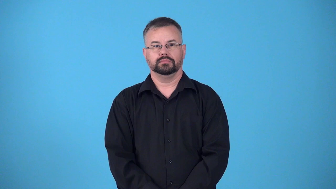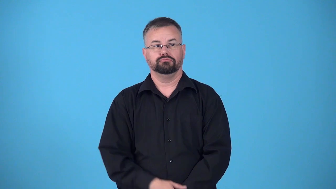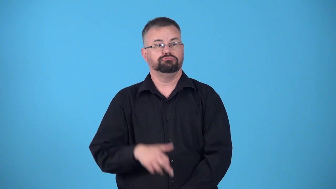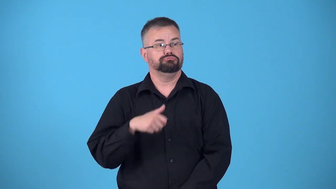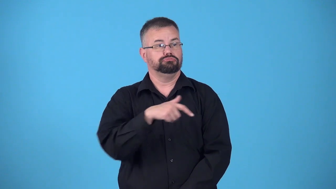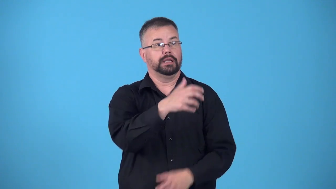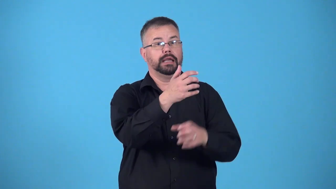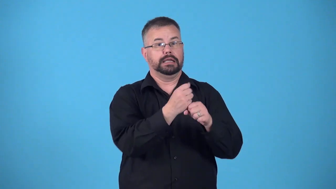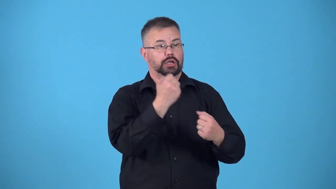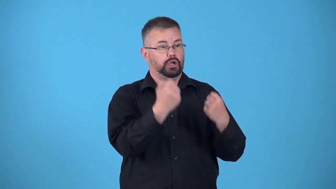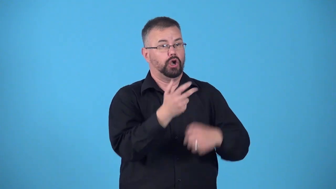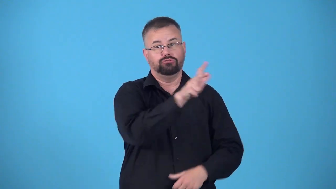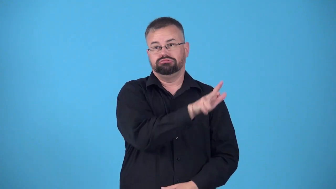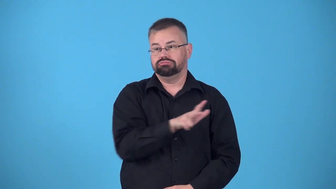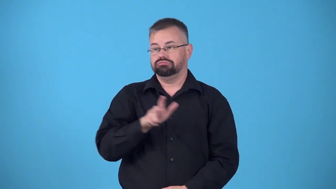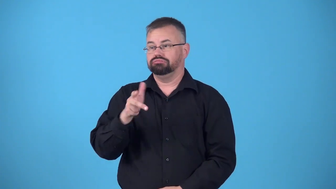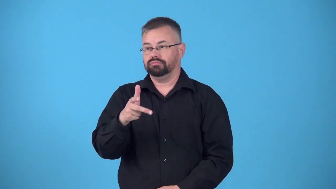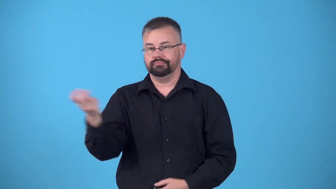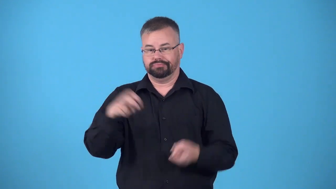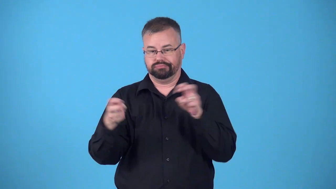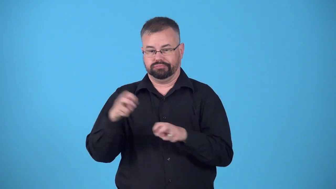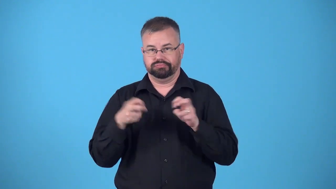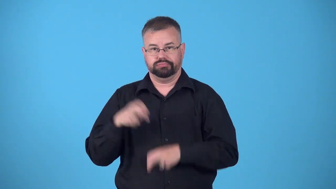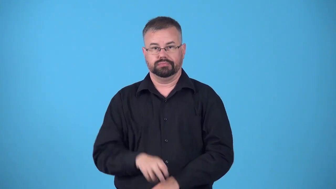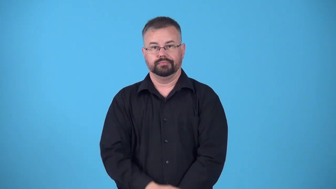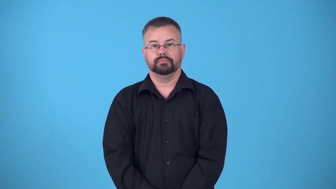pull around another car